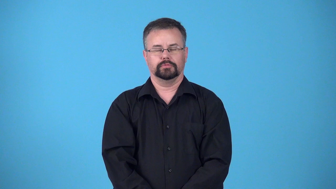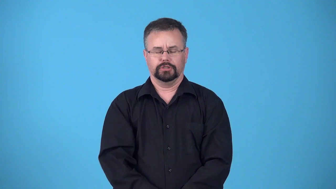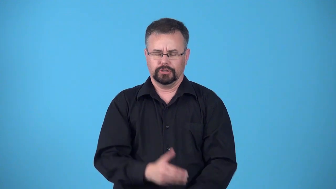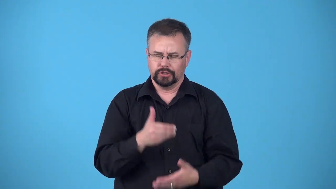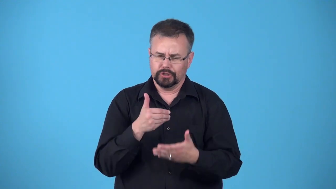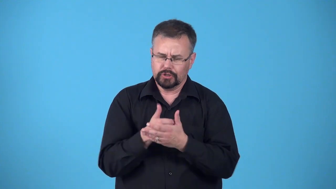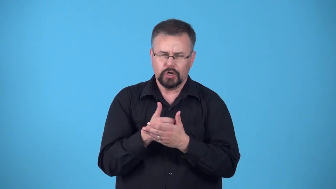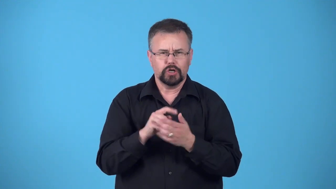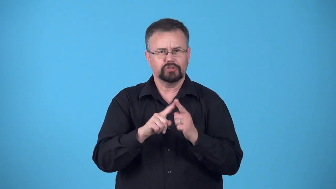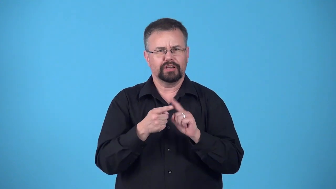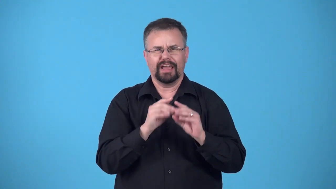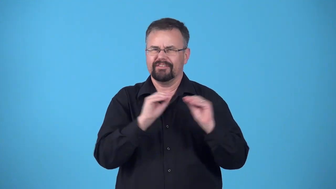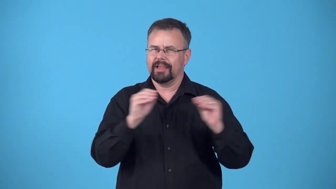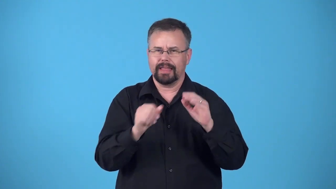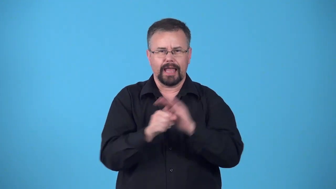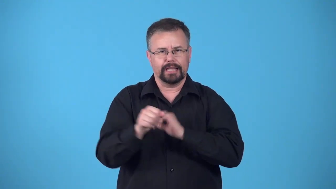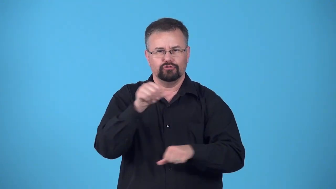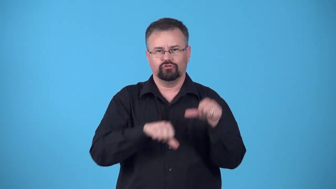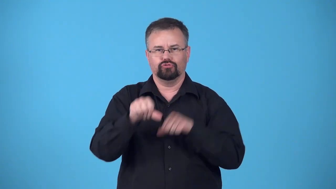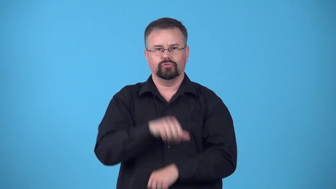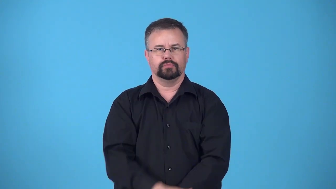thick as thieves